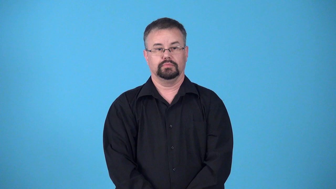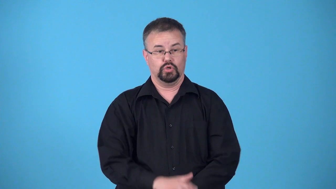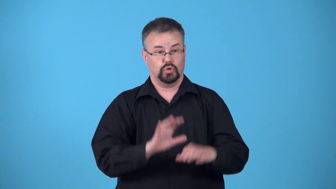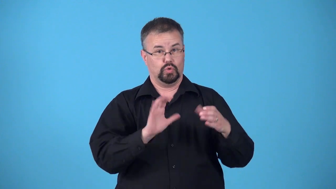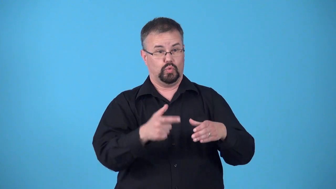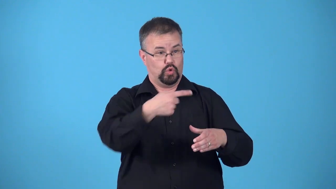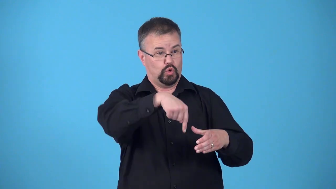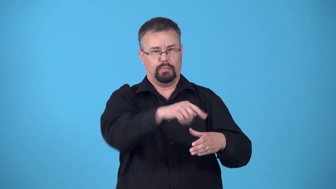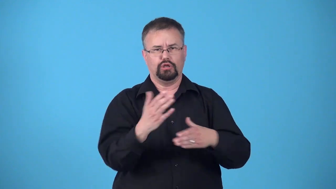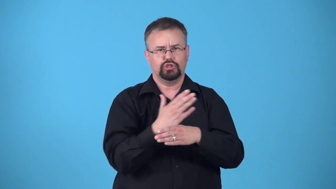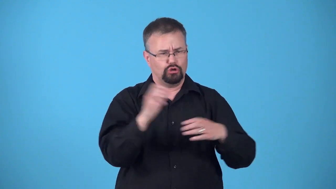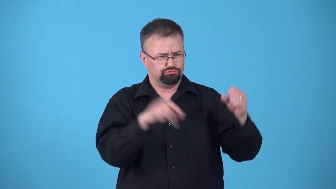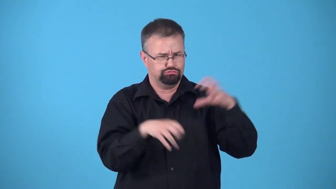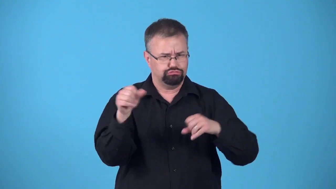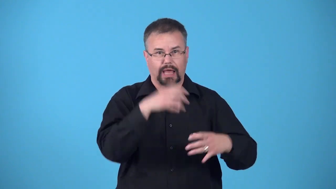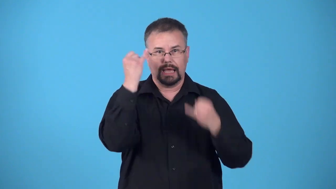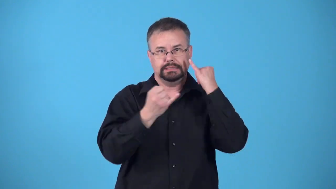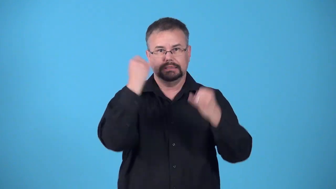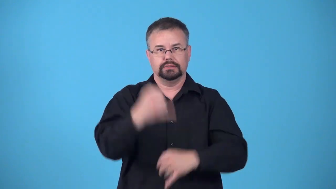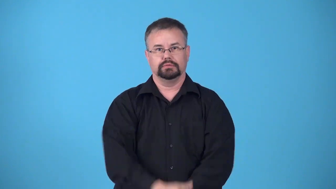put your heads together